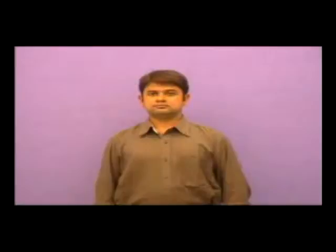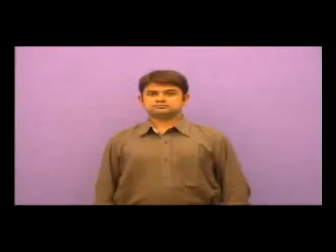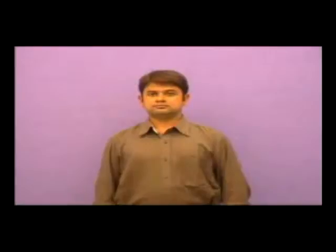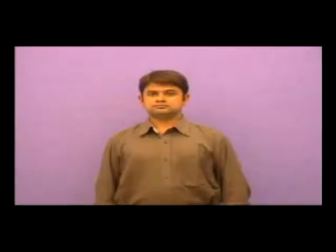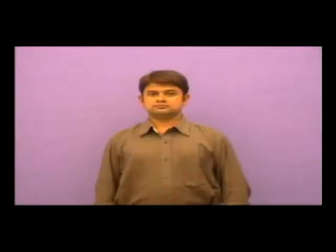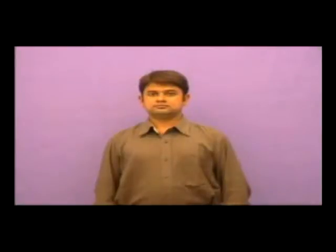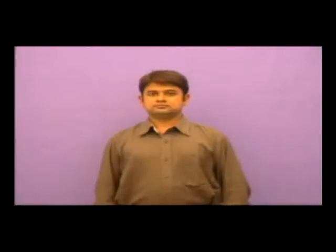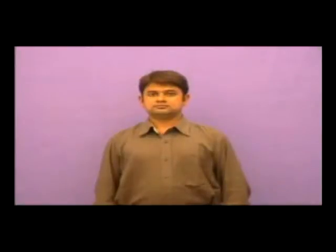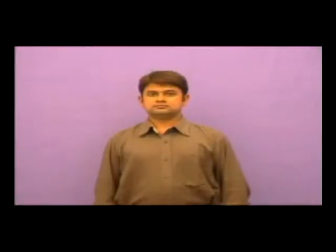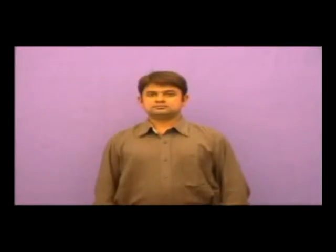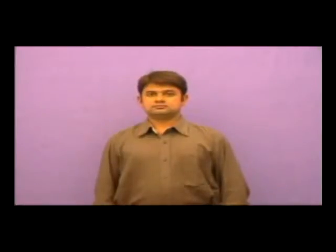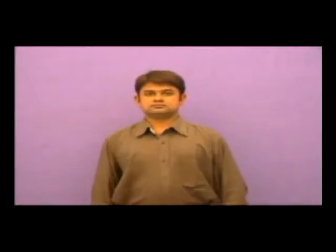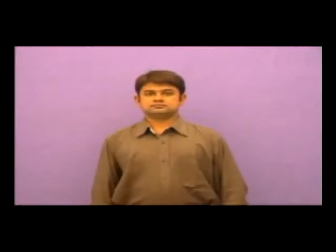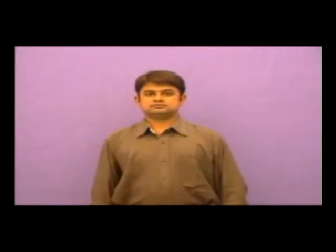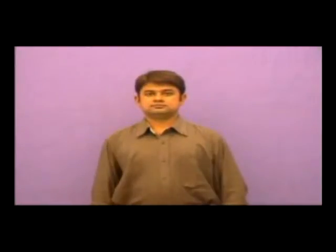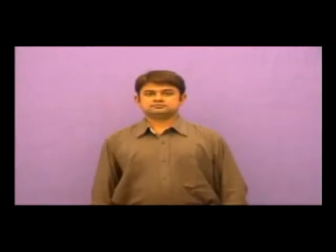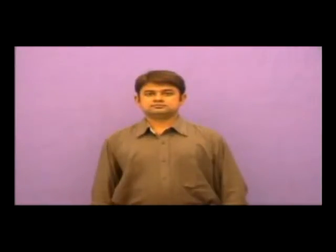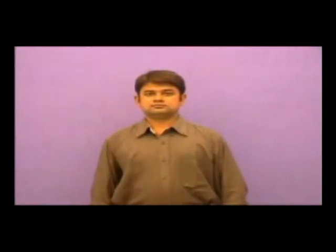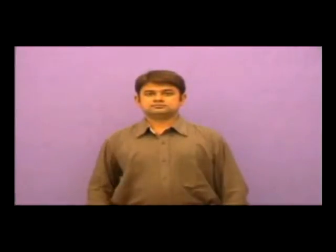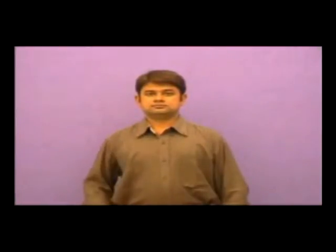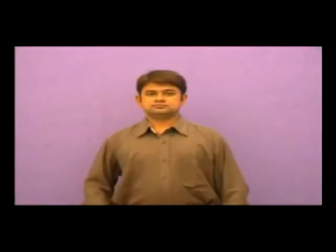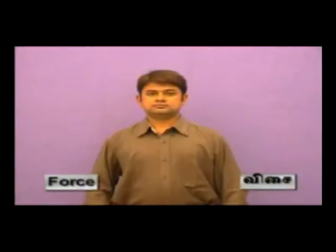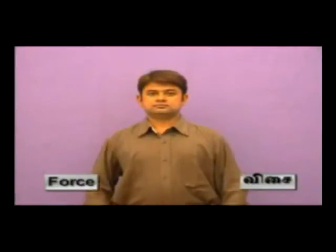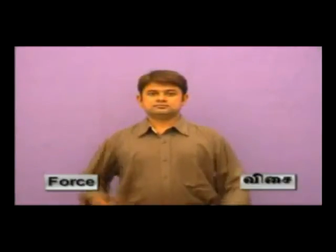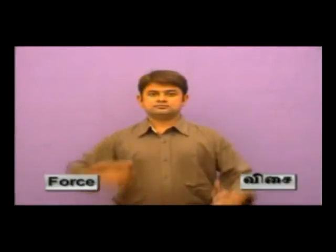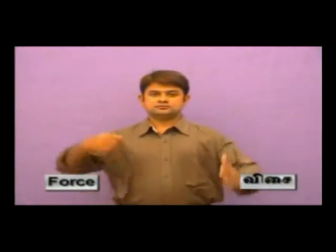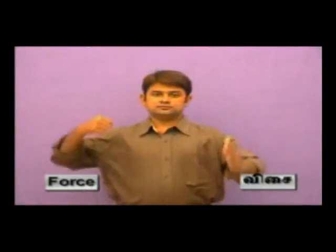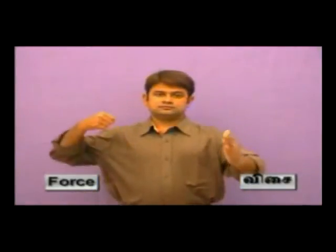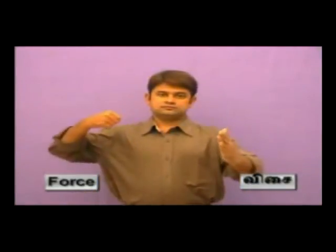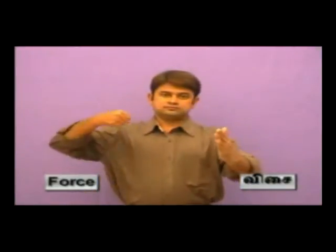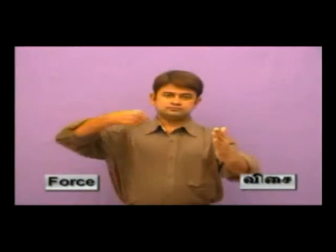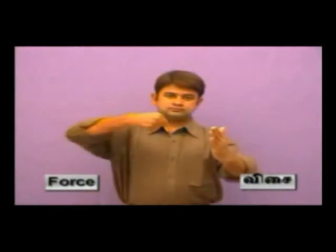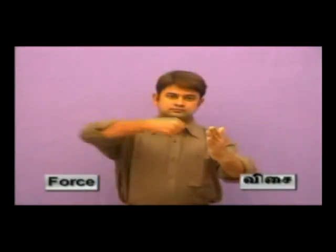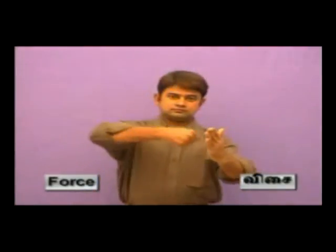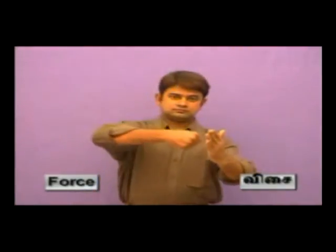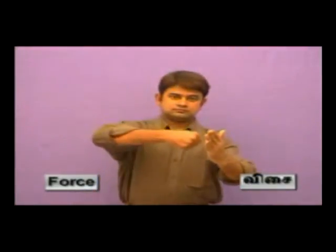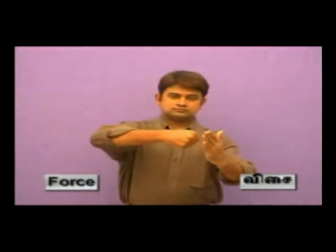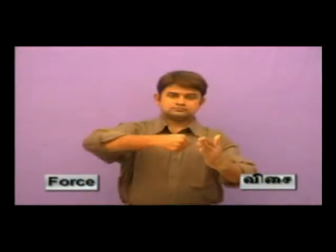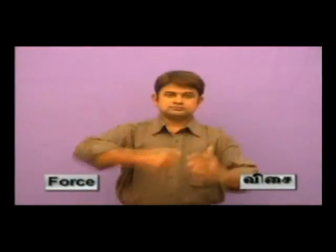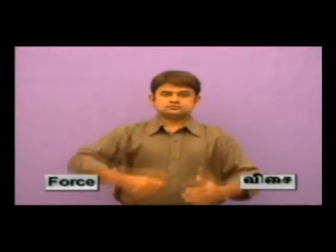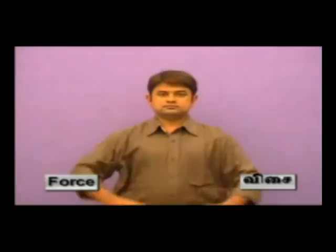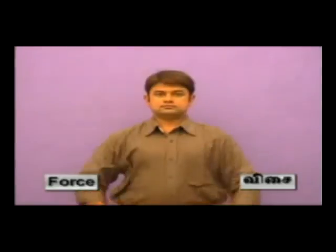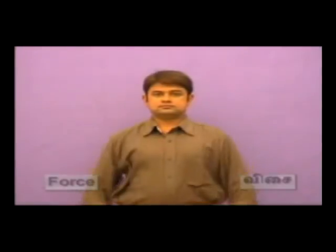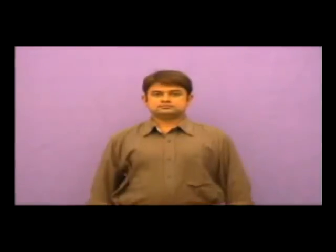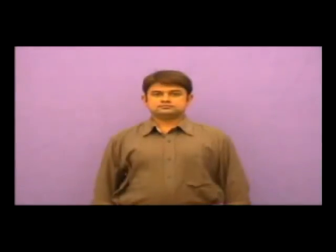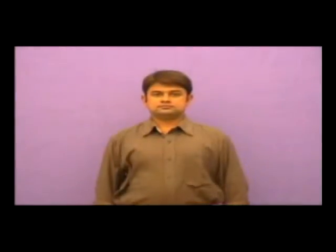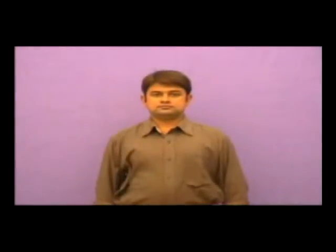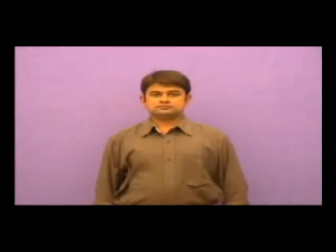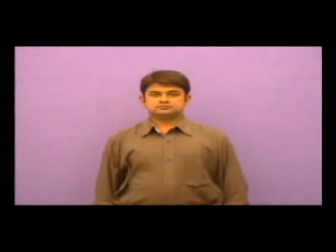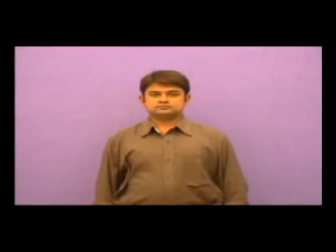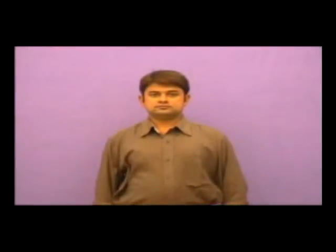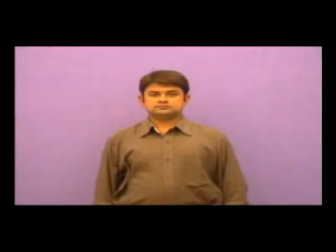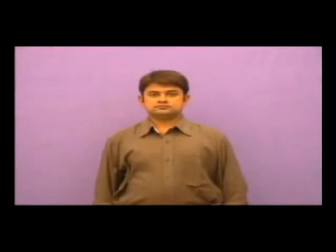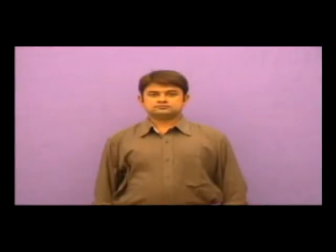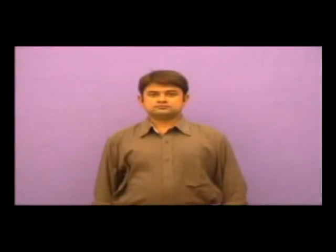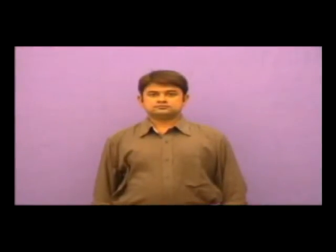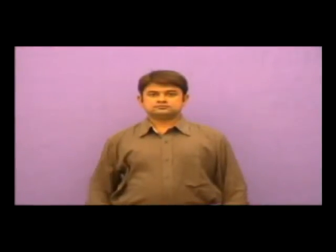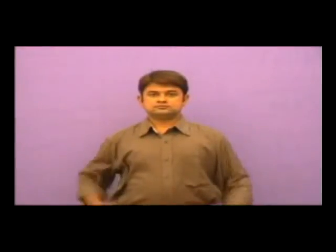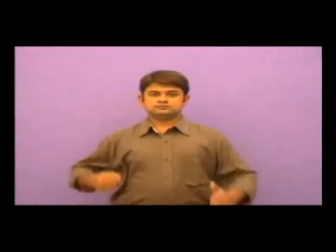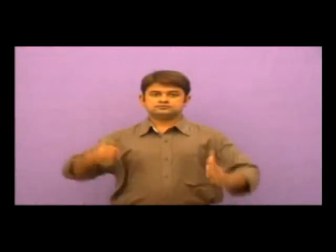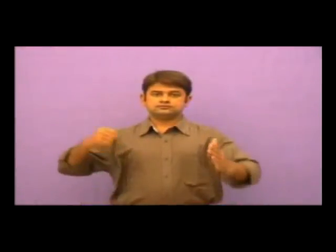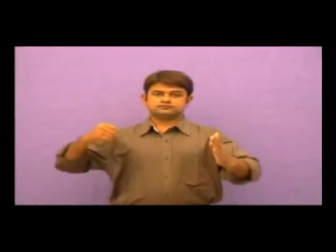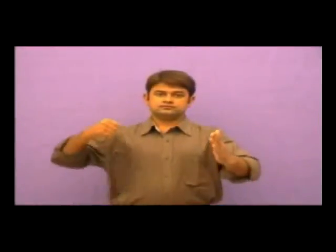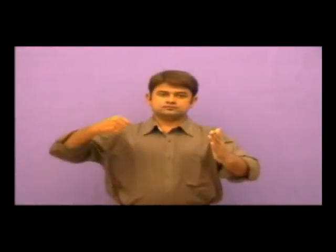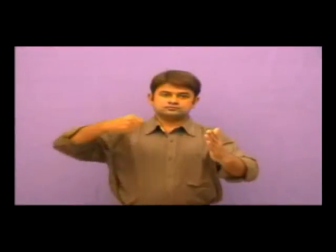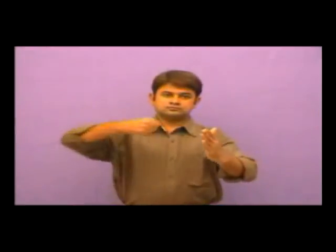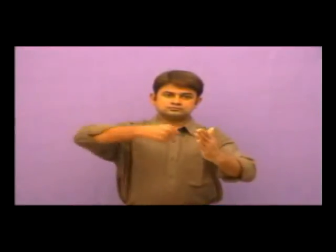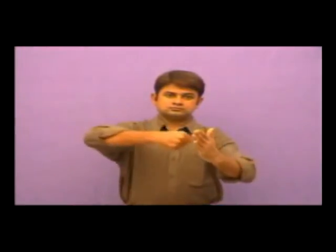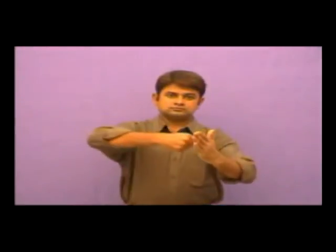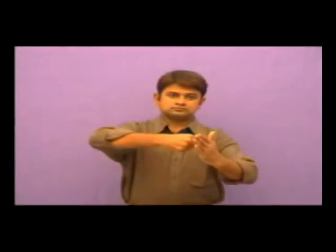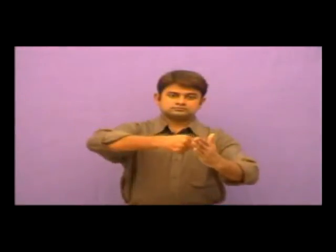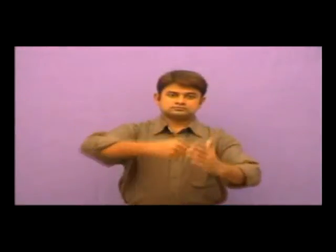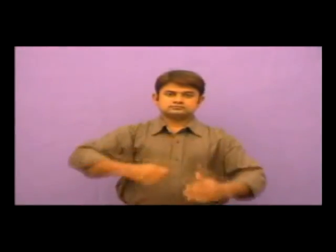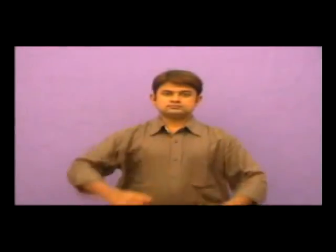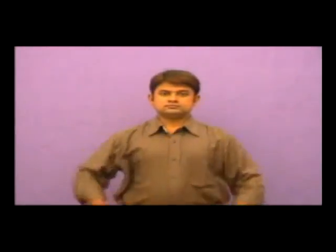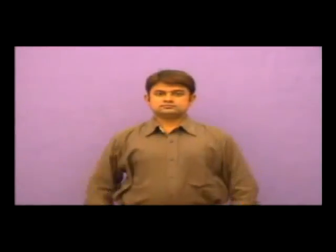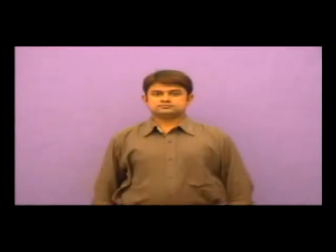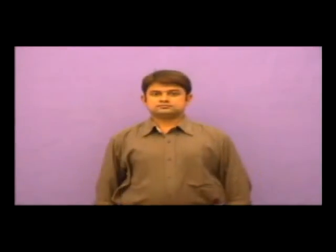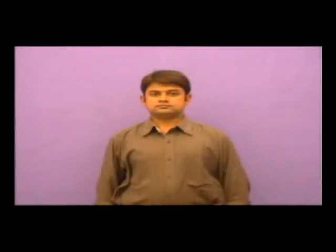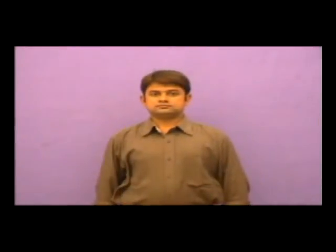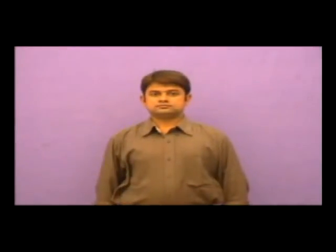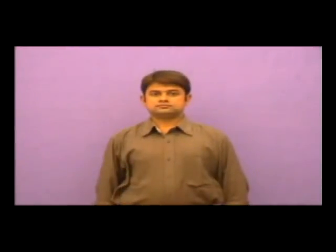Force